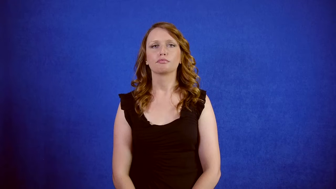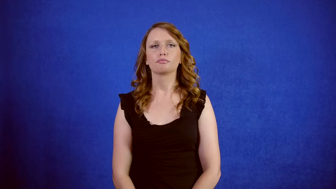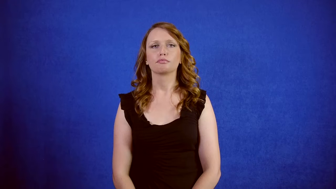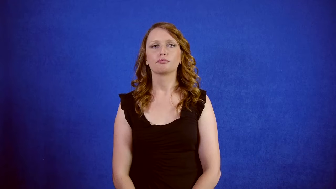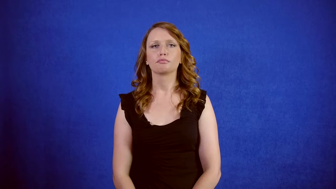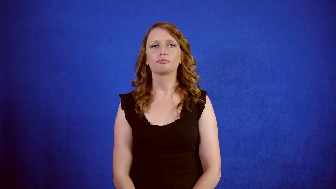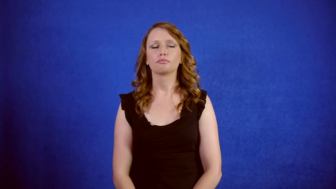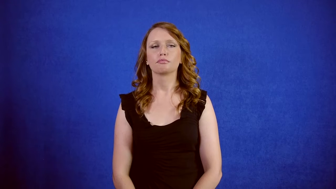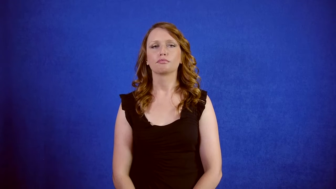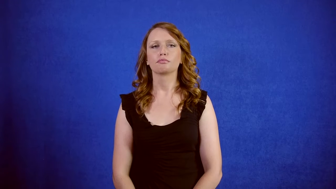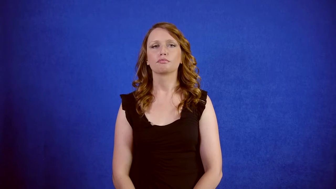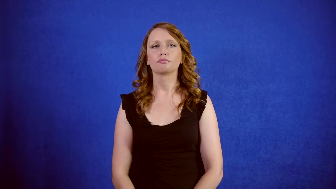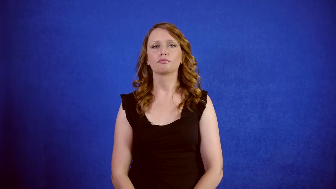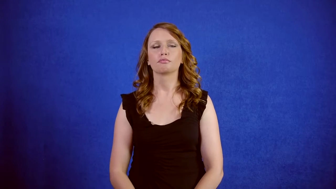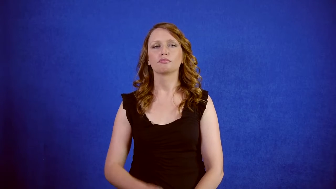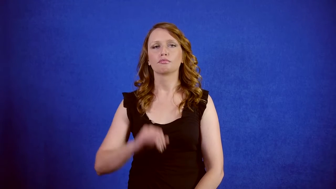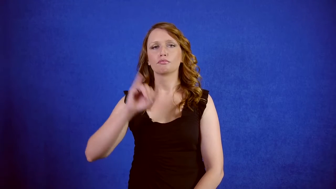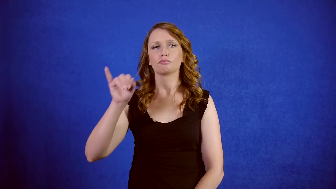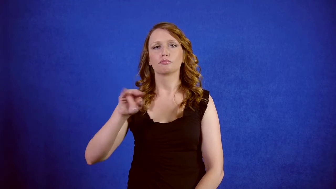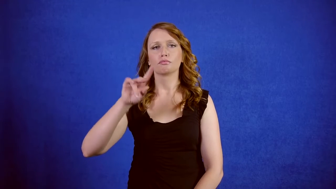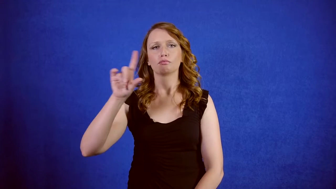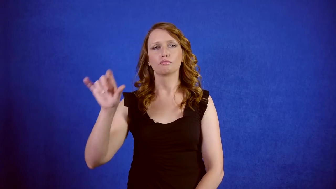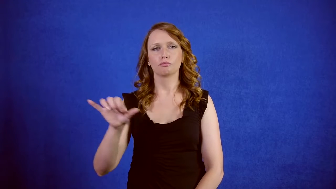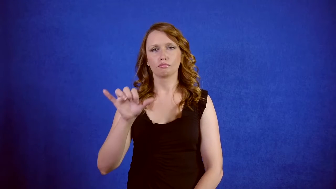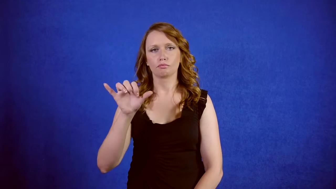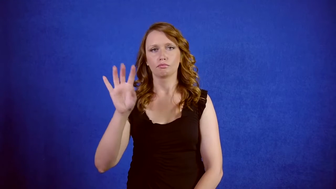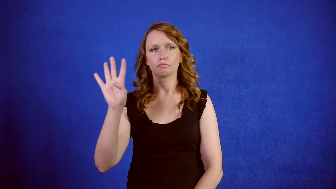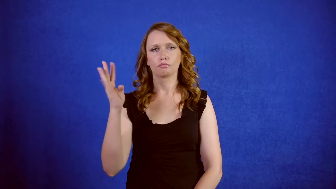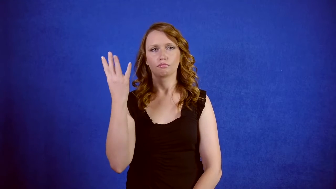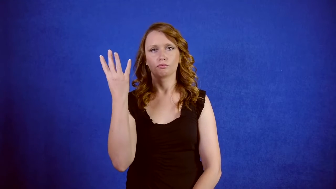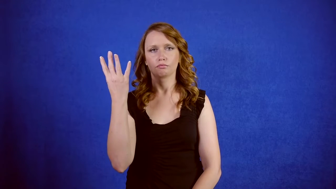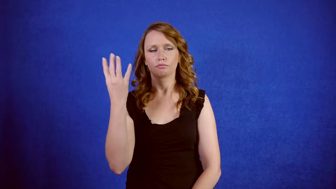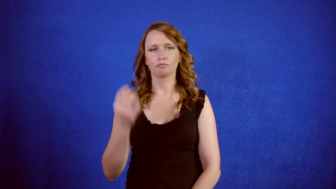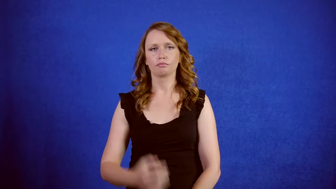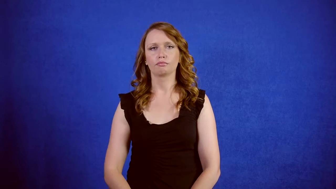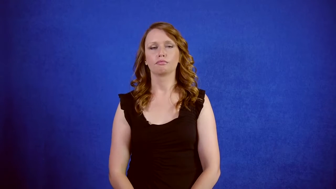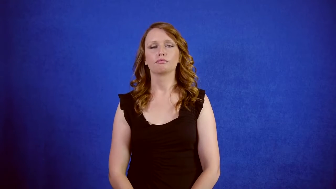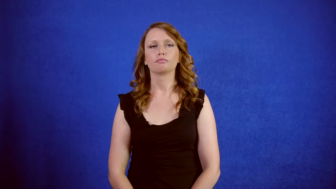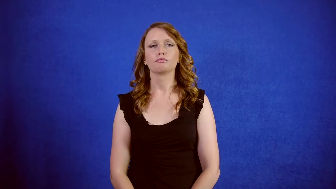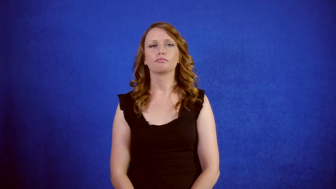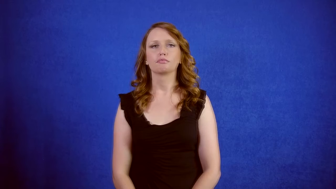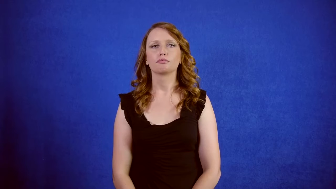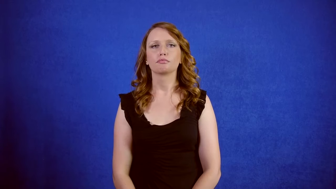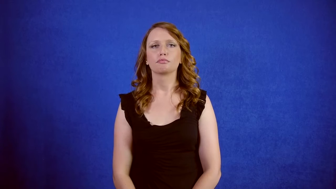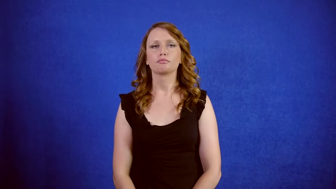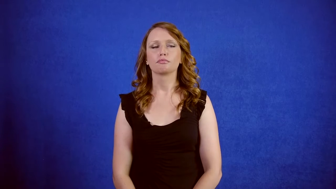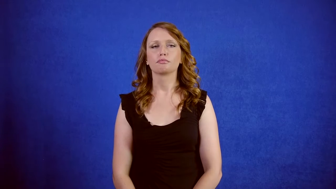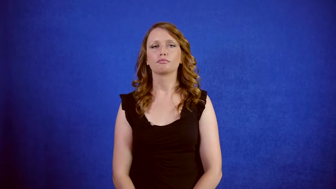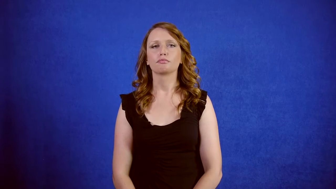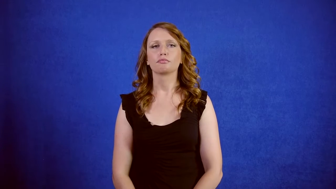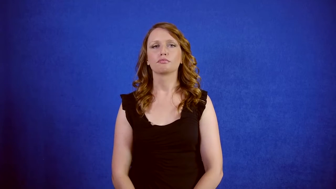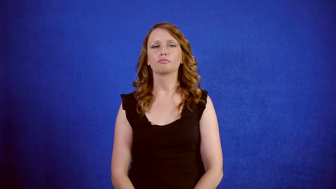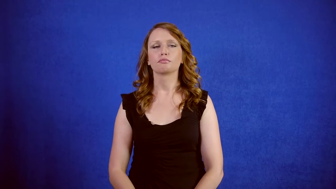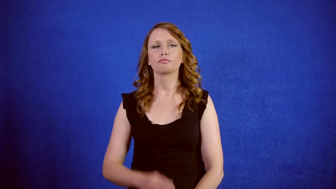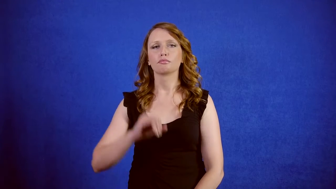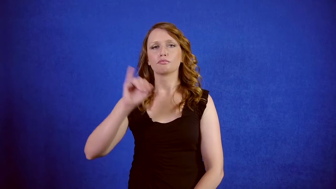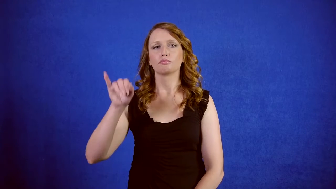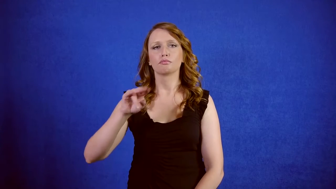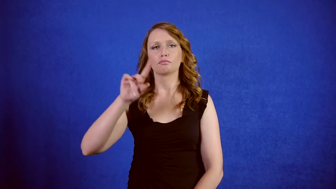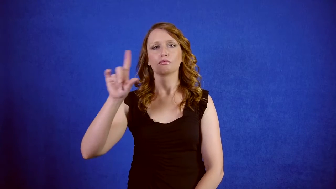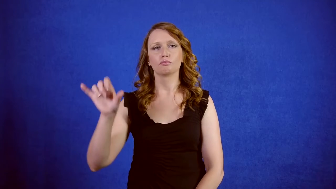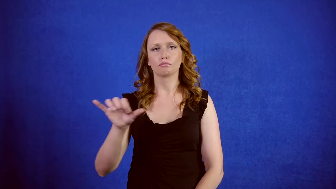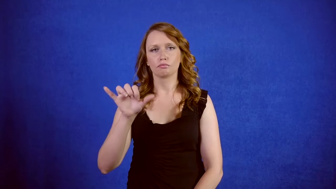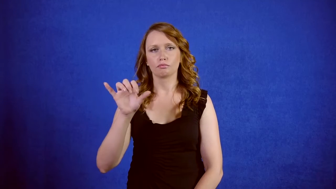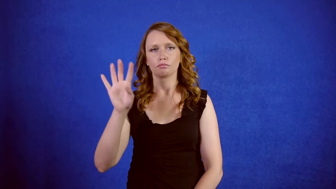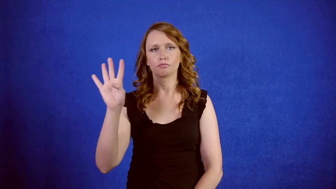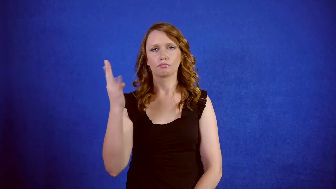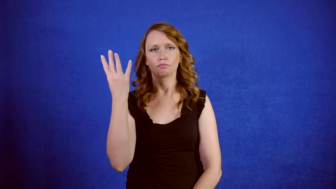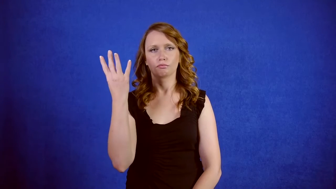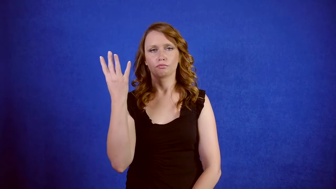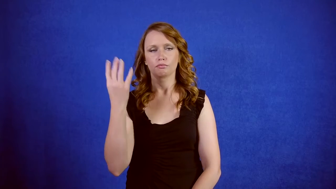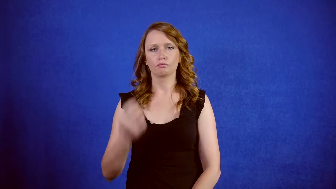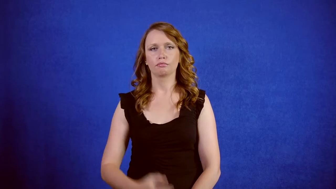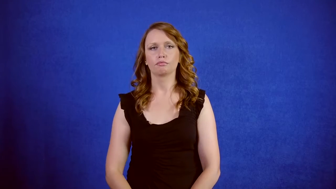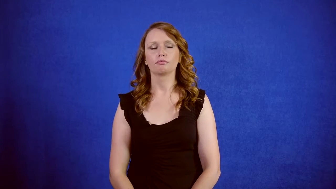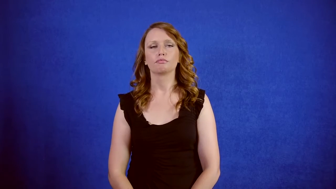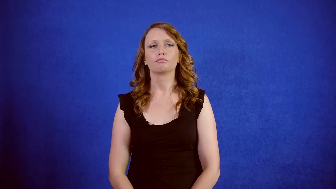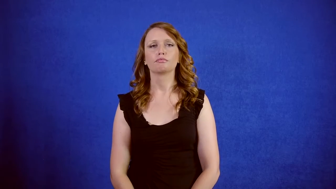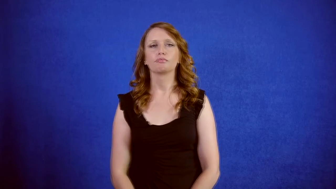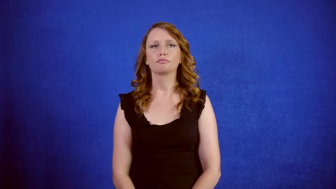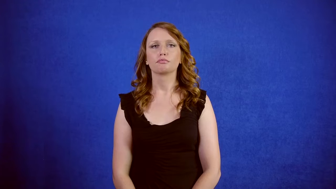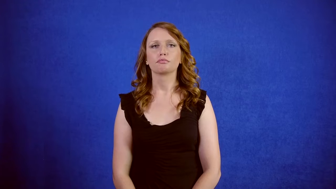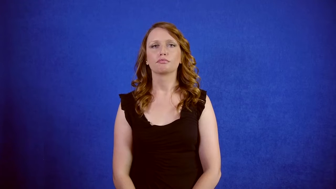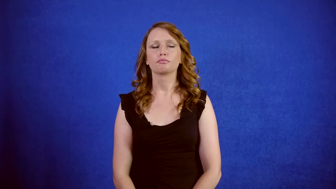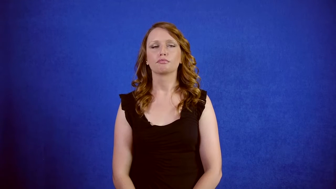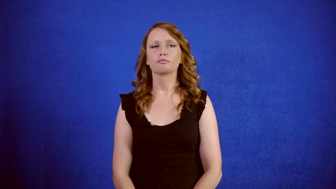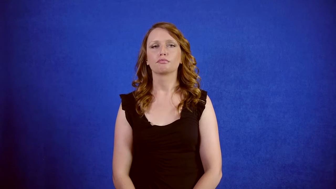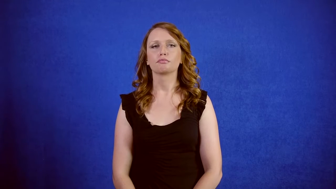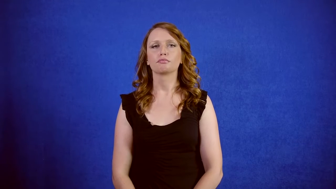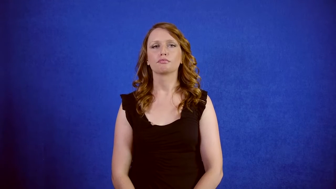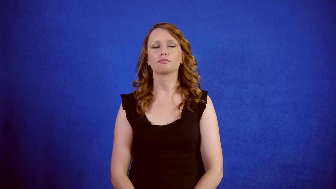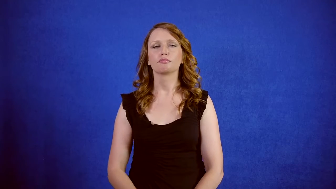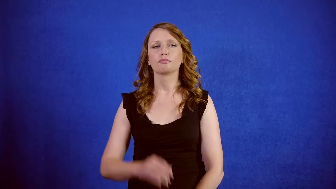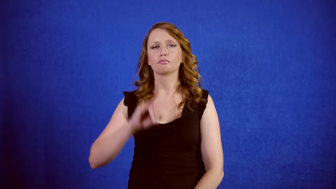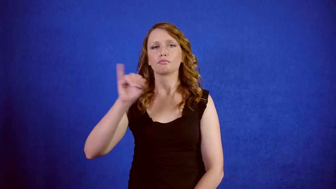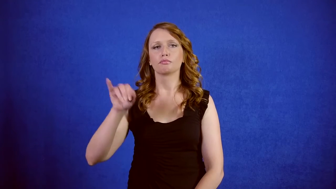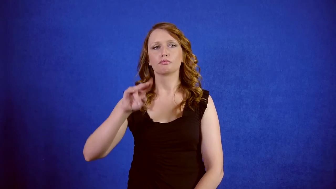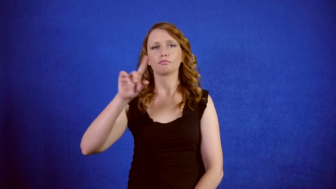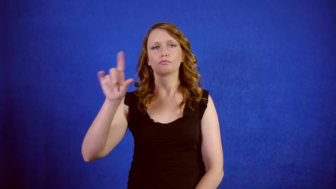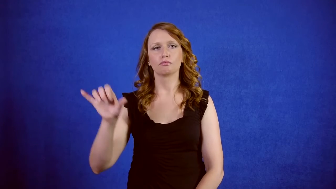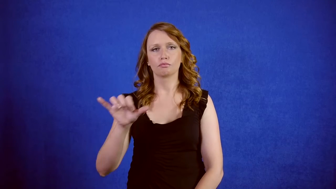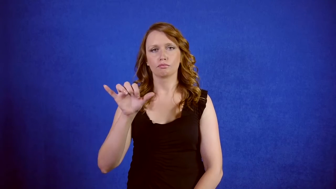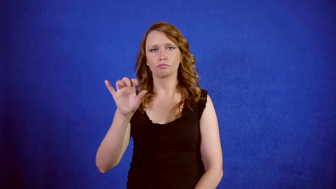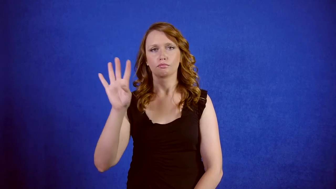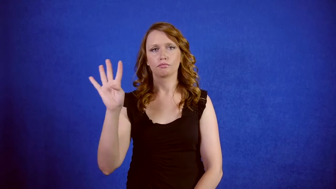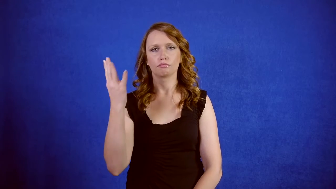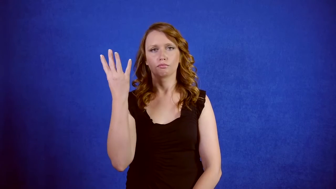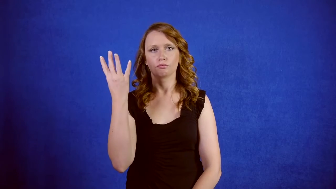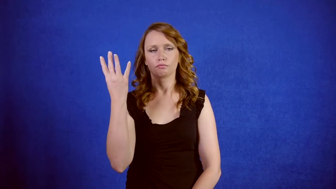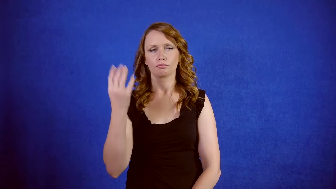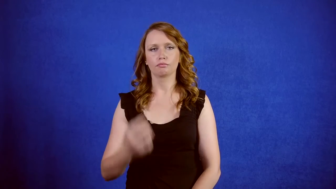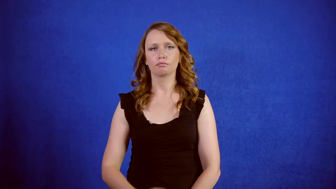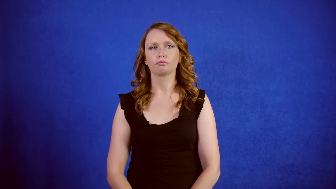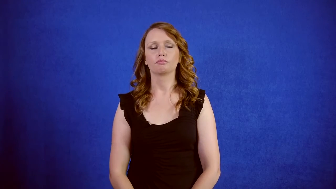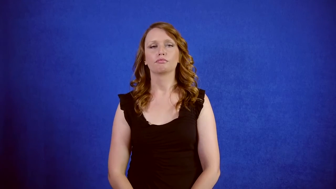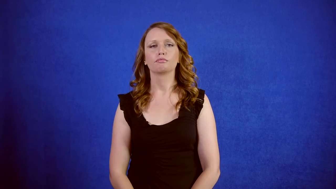4th of July